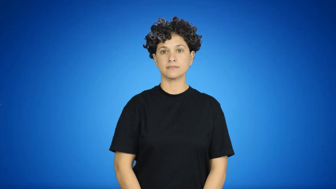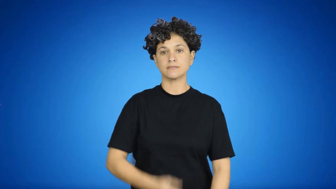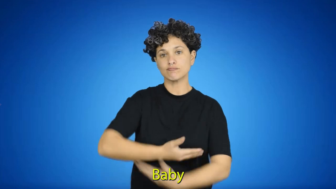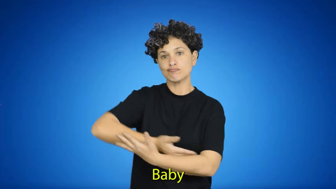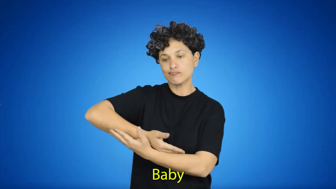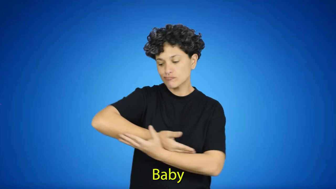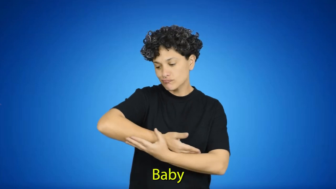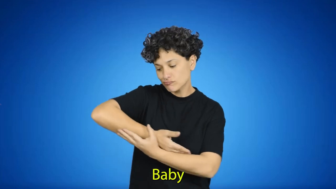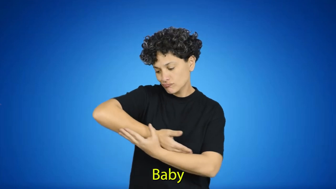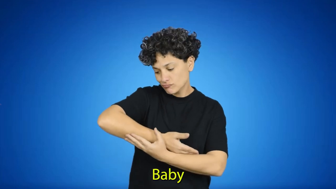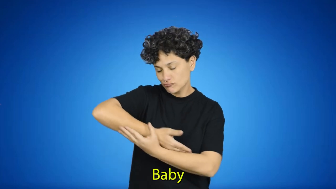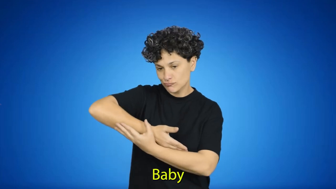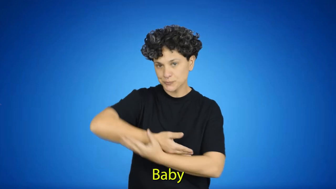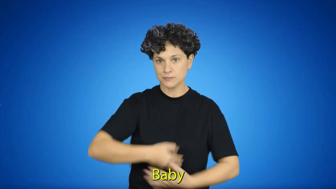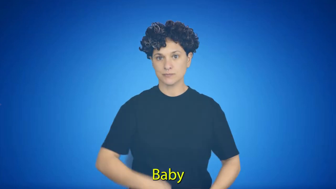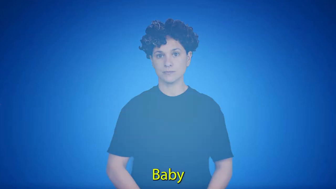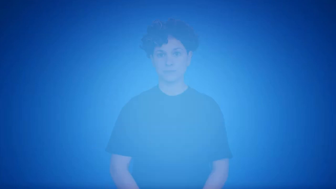Baby